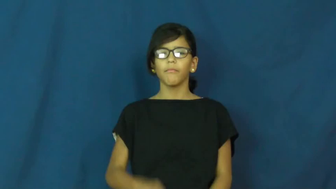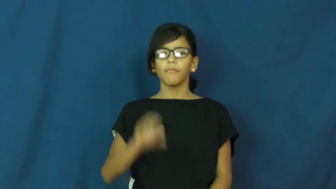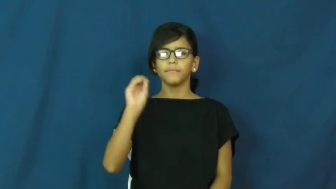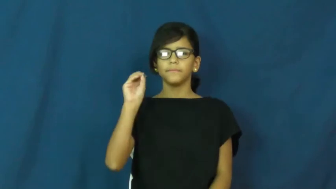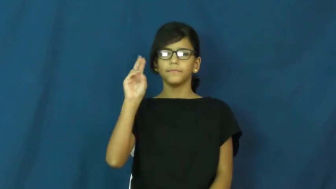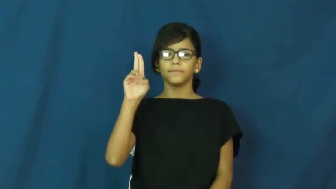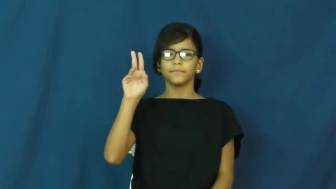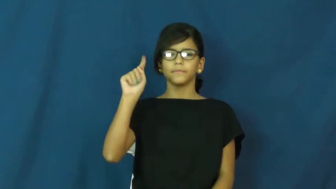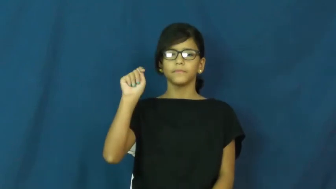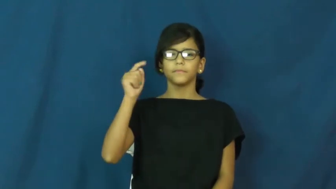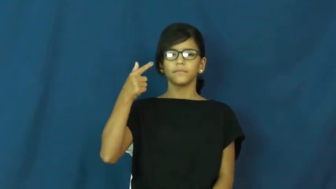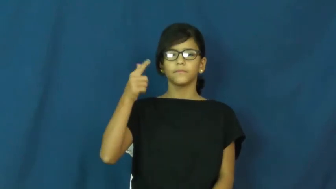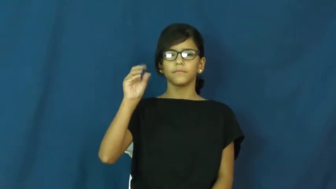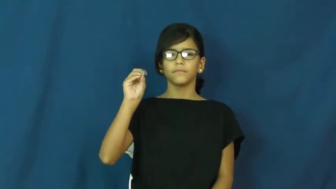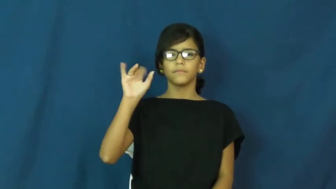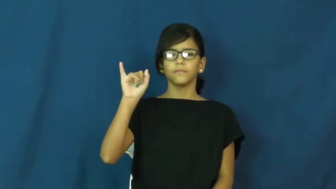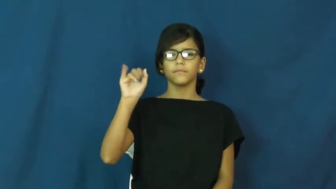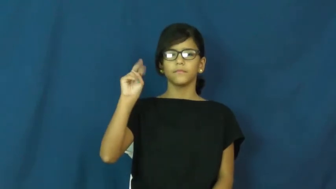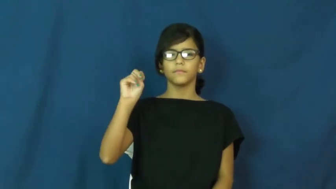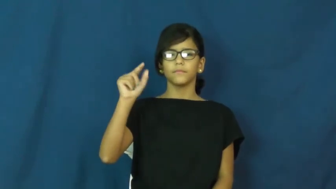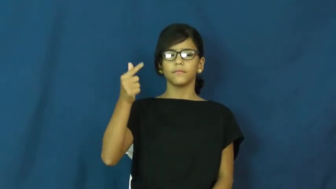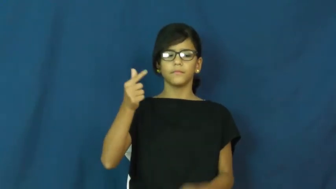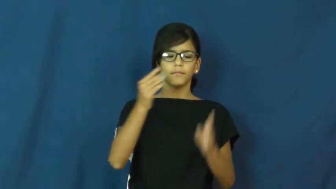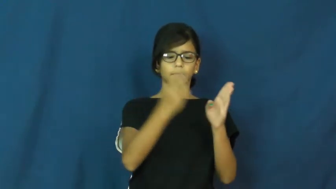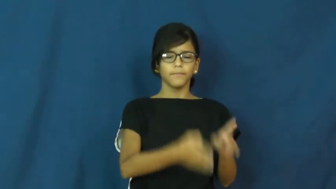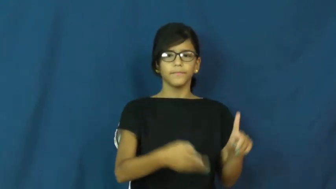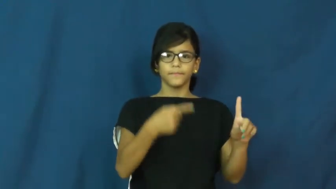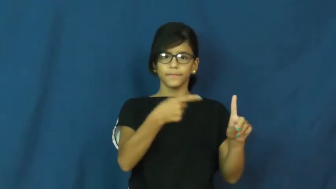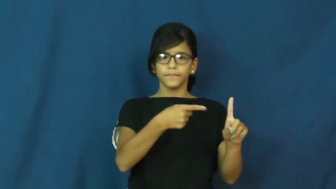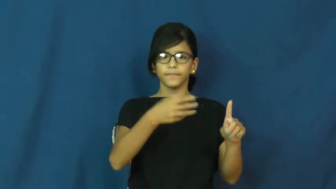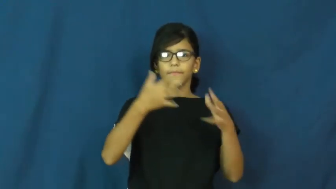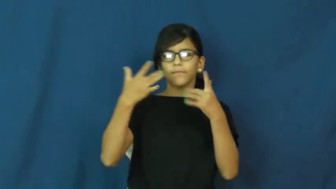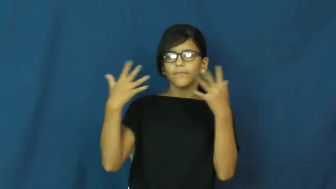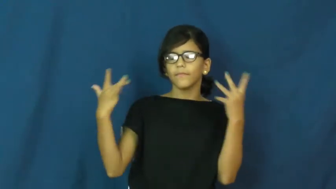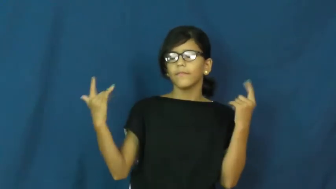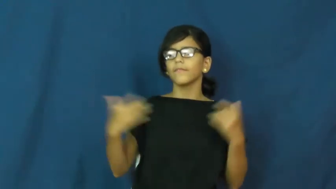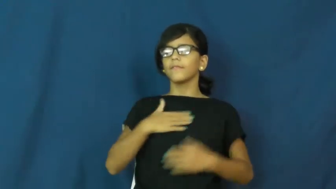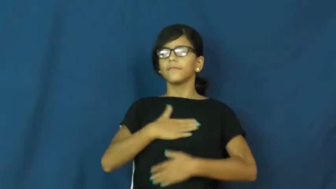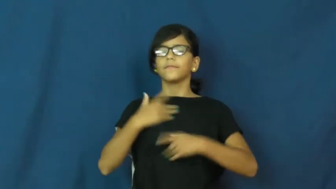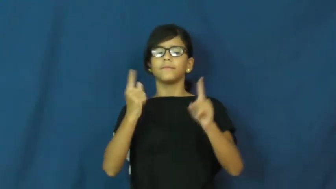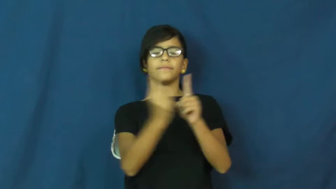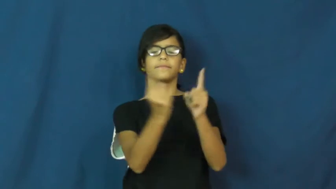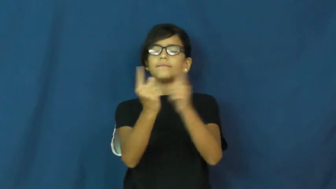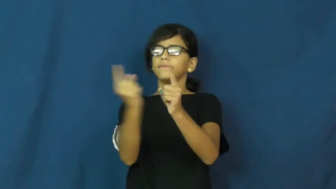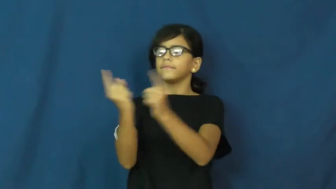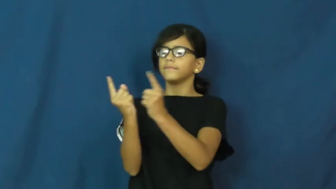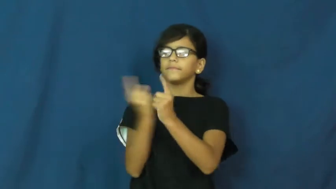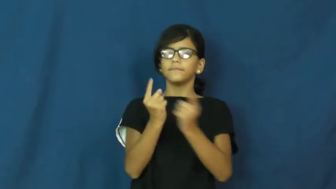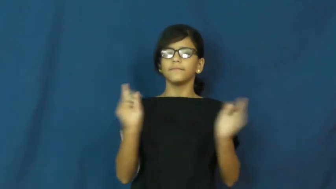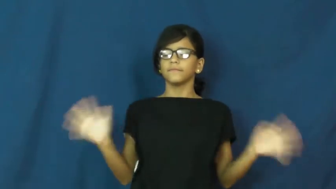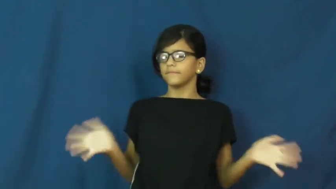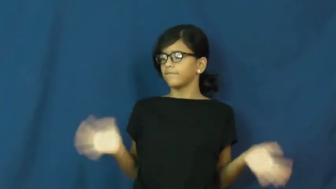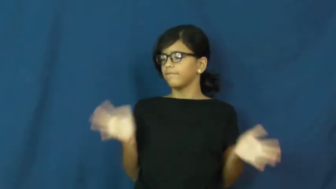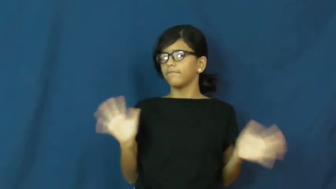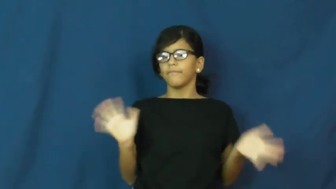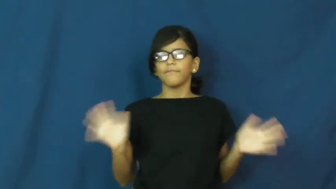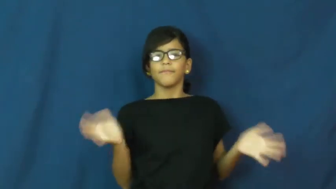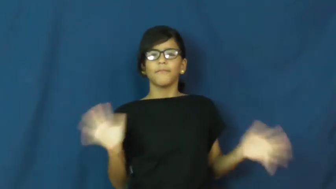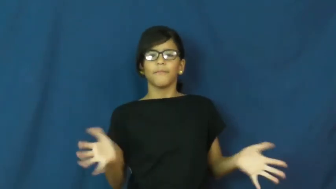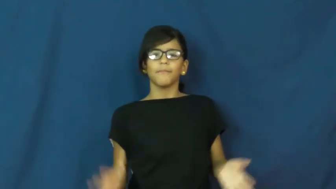outgoing-friendly